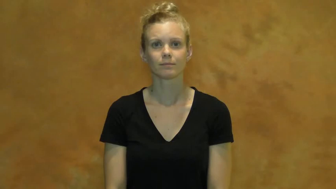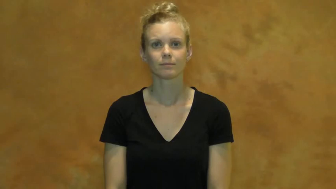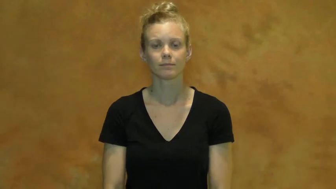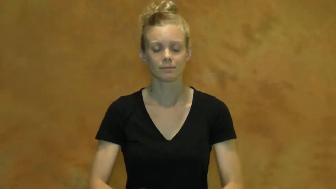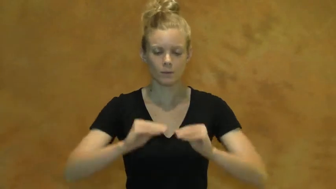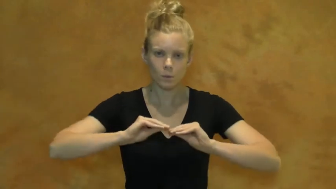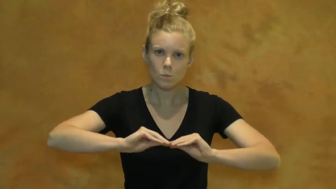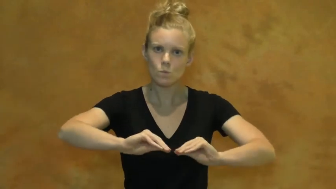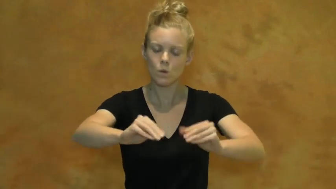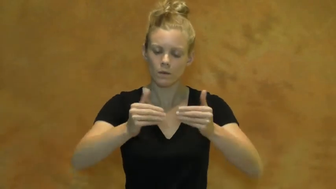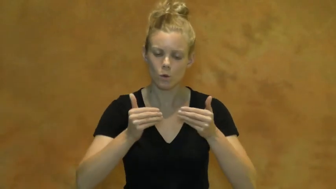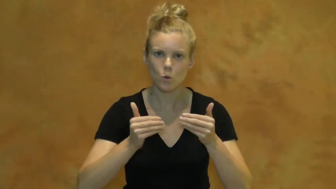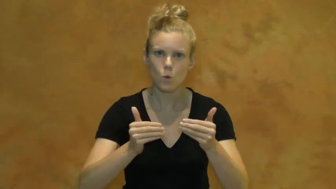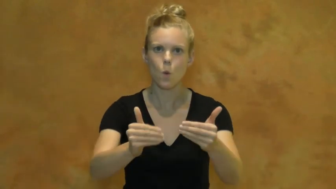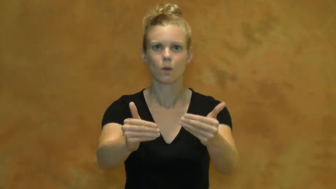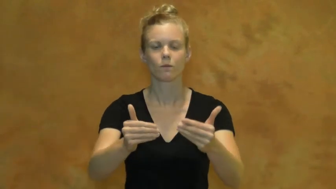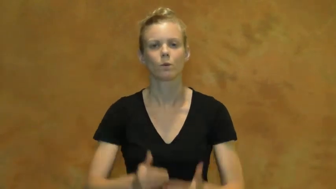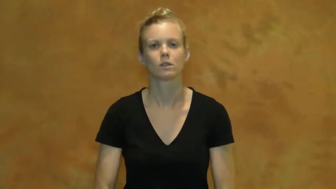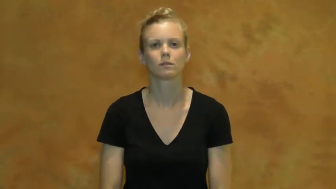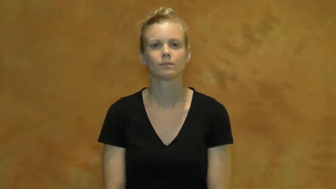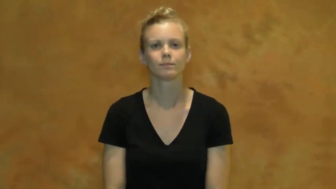progress